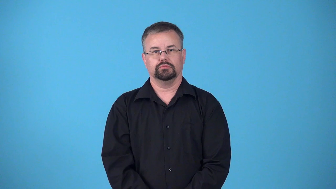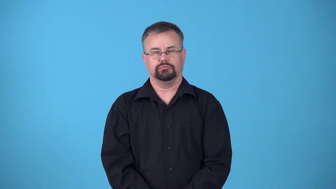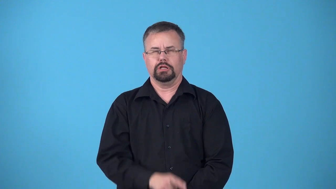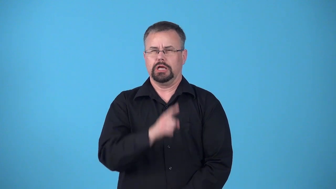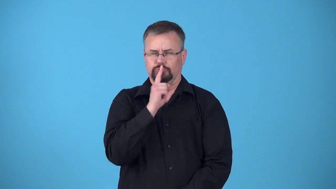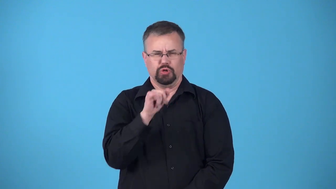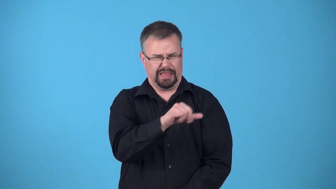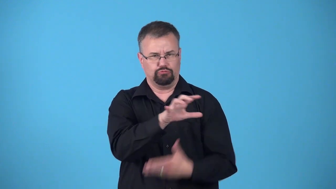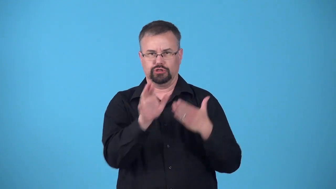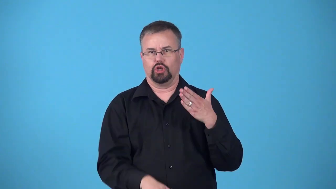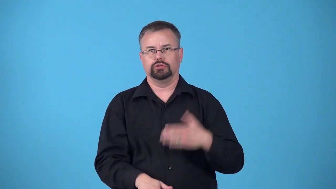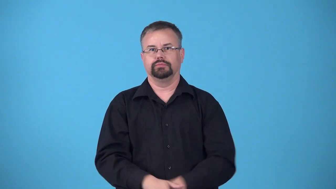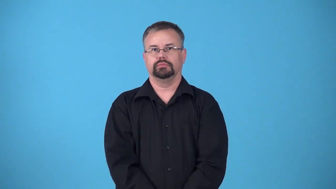i'll bet dollars to doughnuts